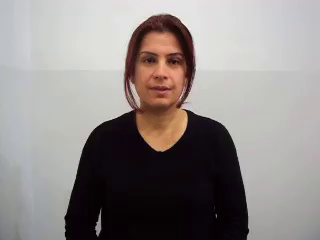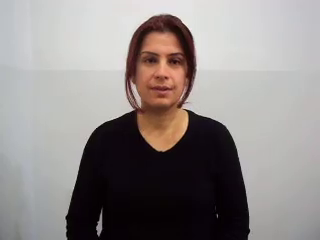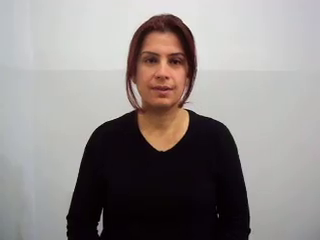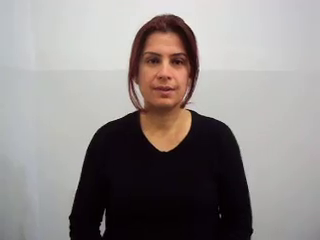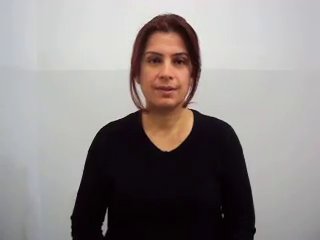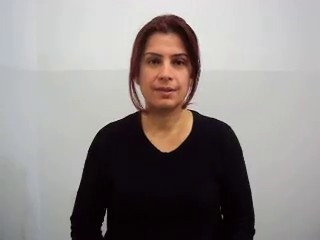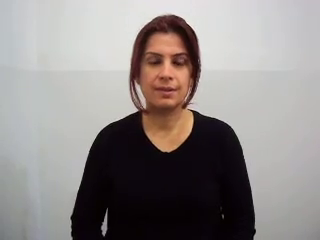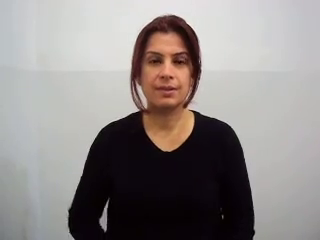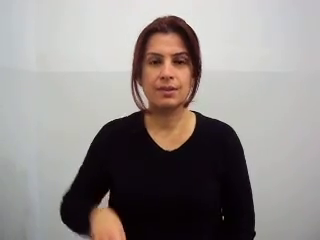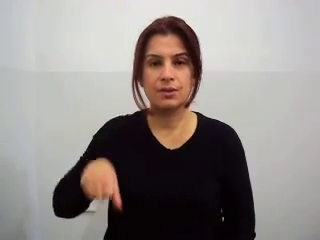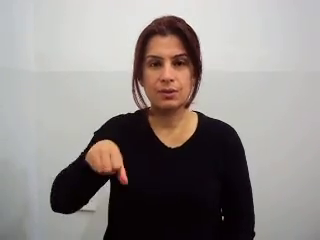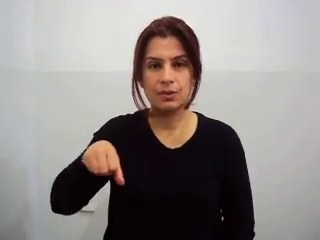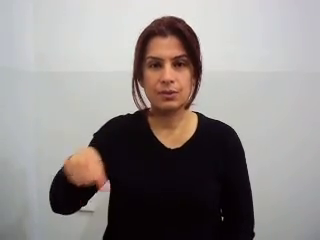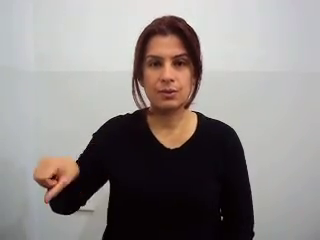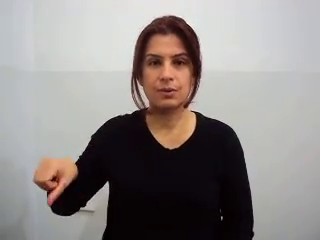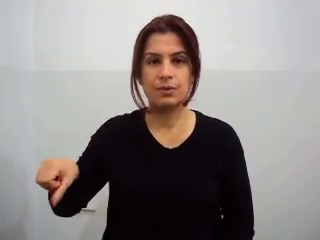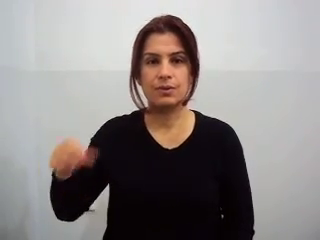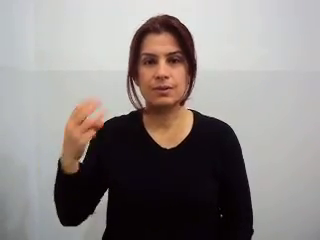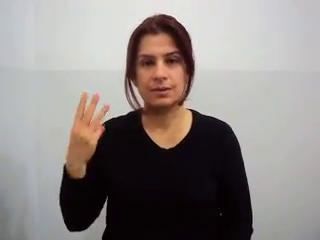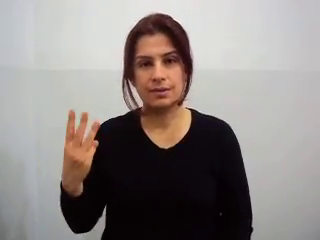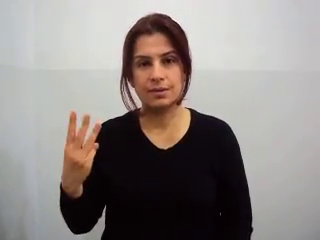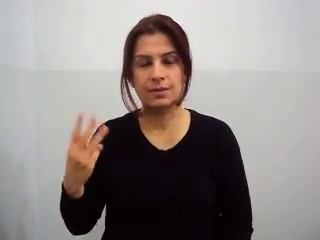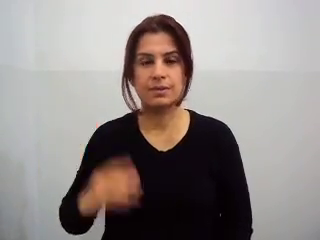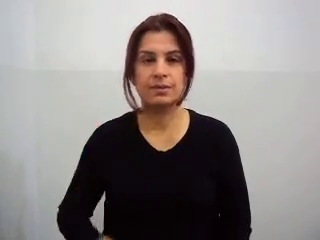number93